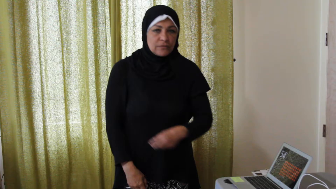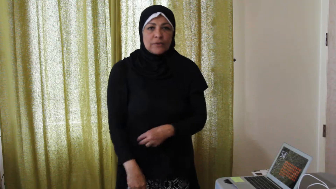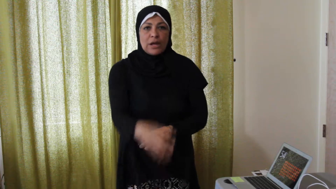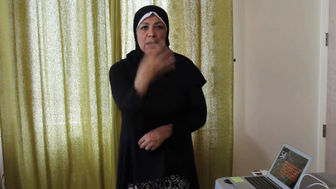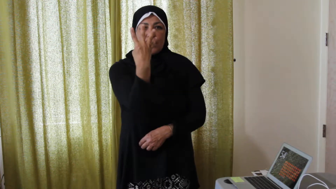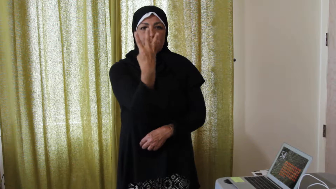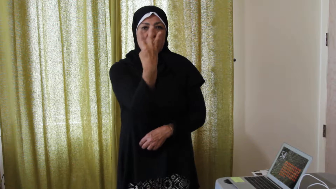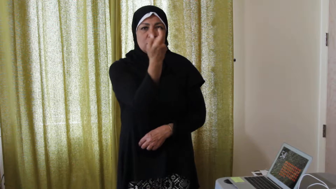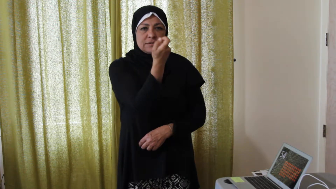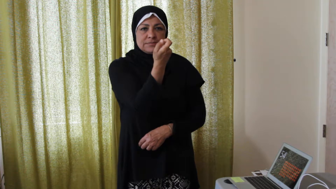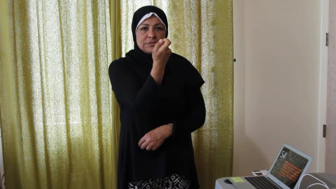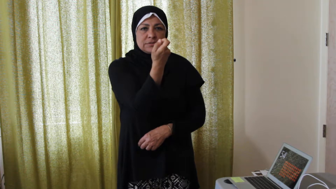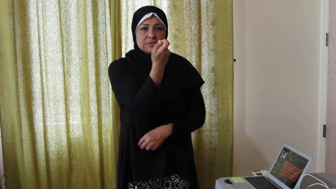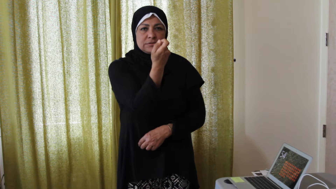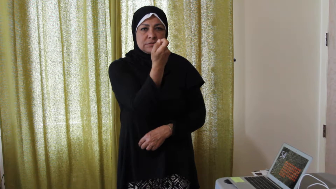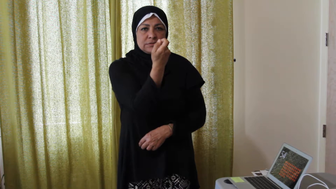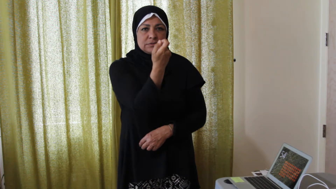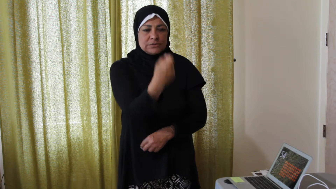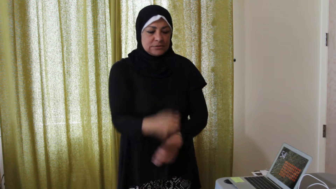number54